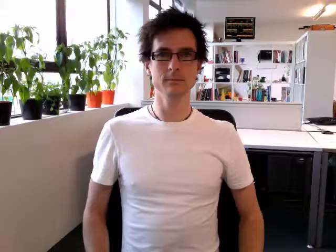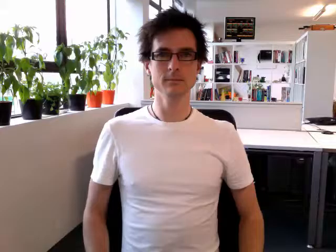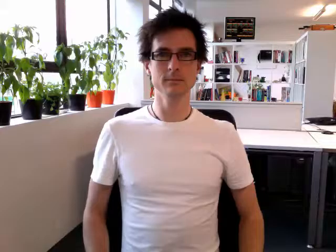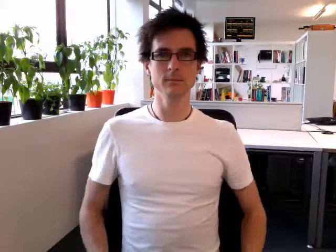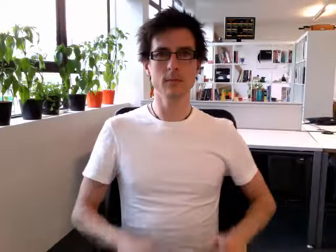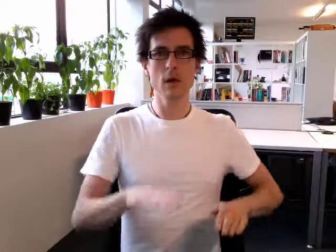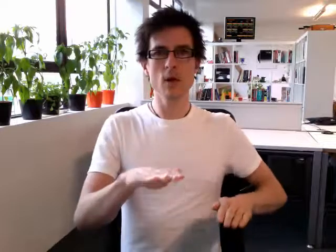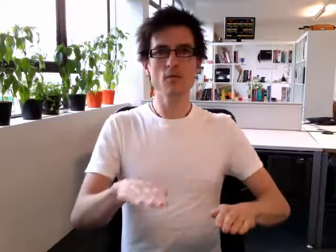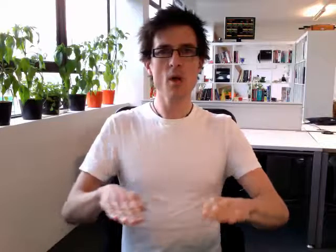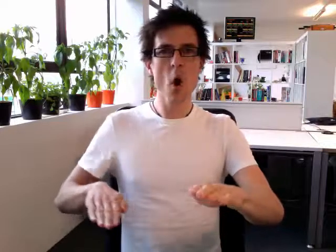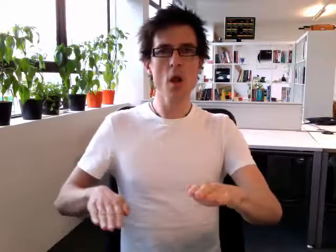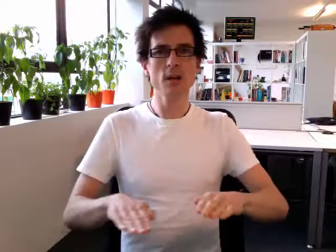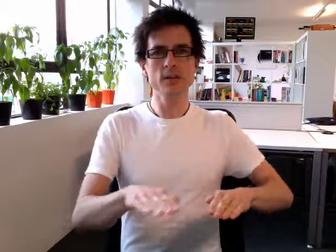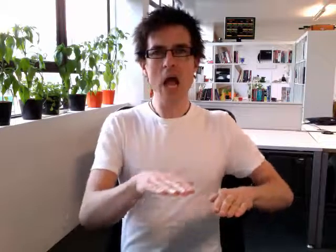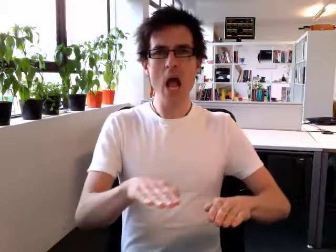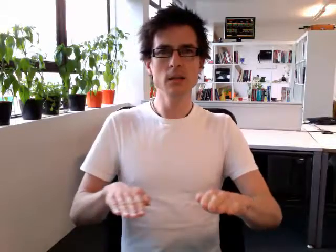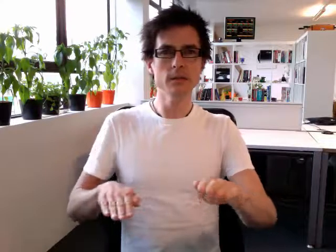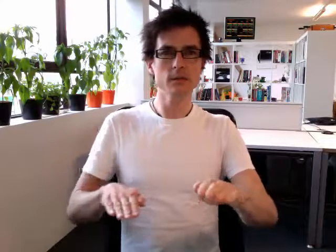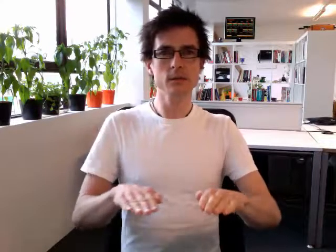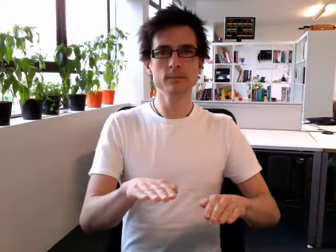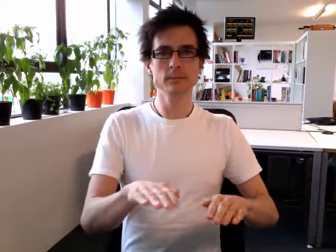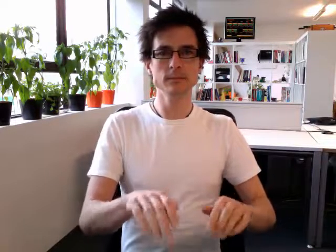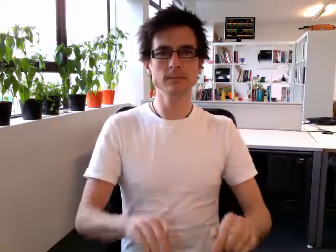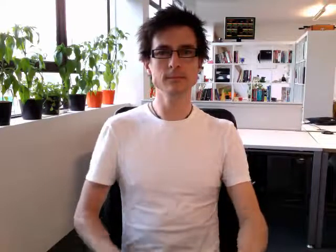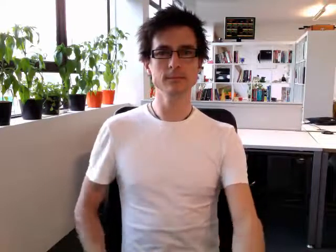rollerskates